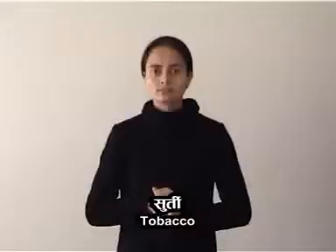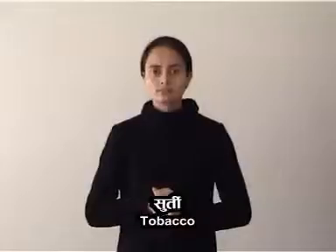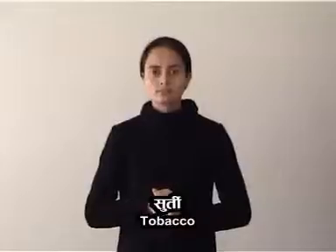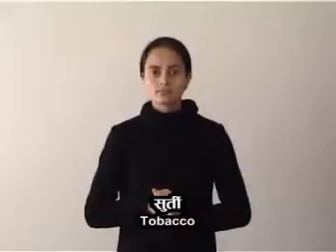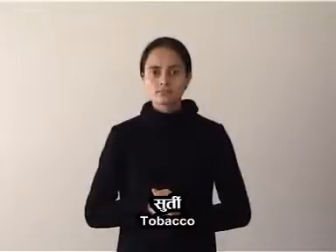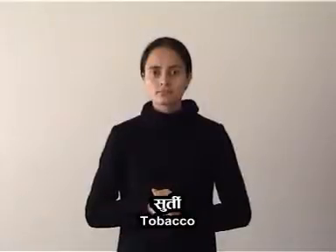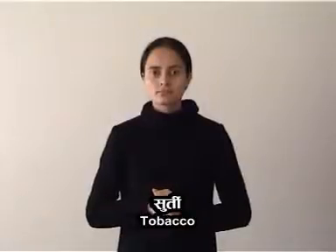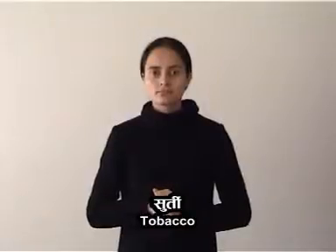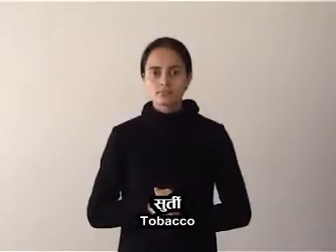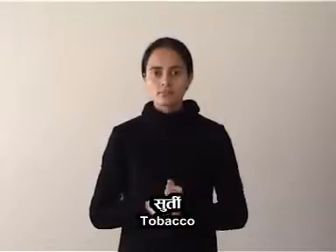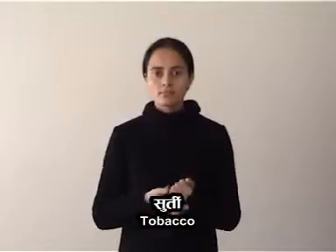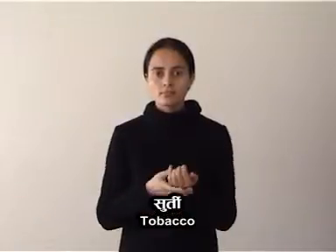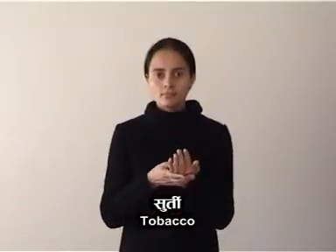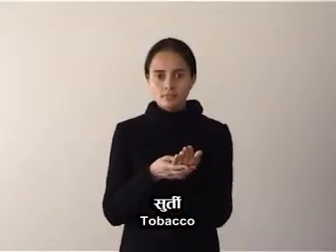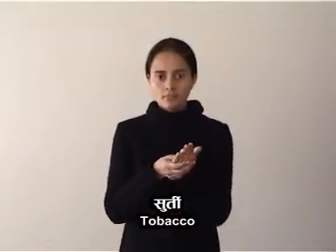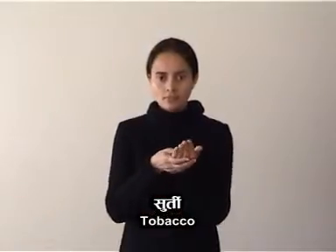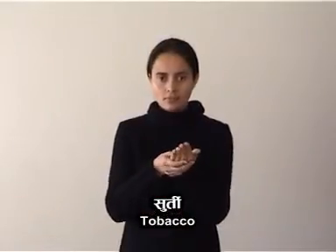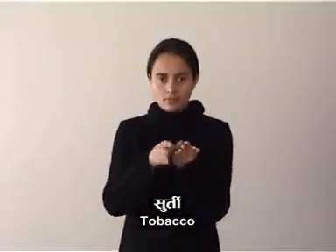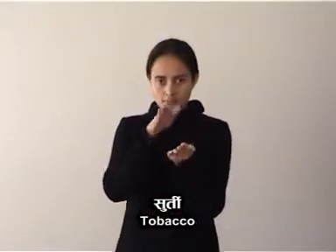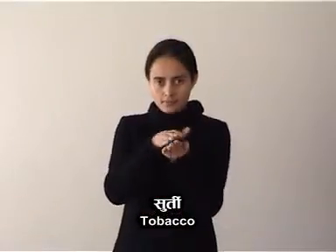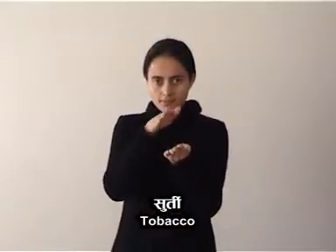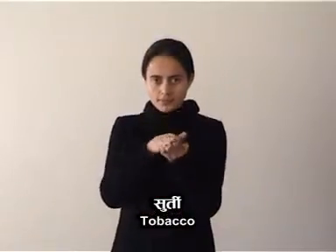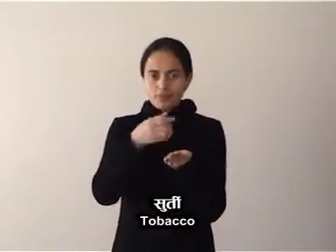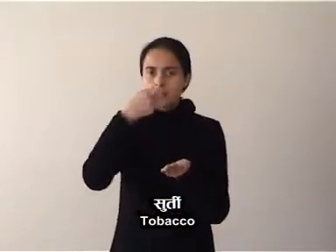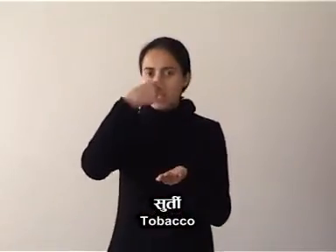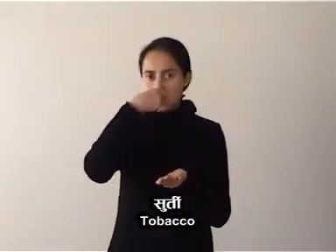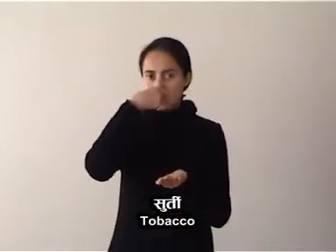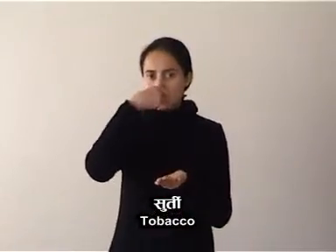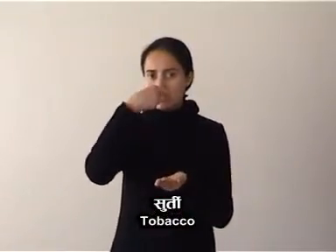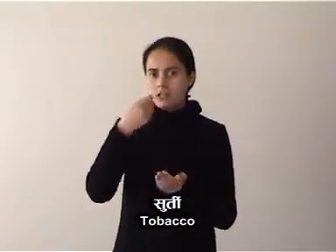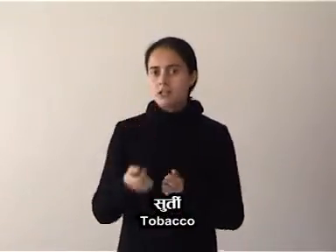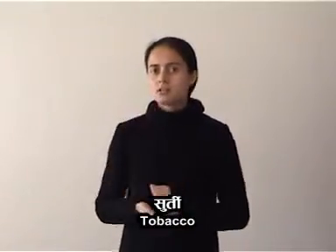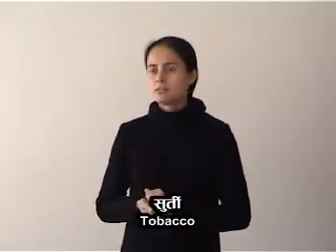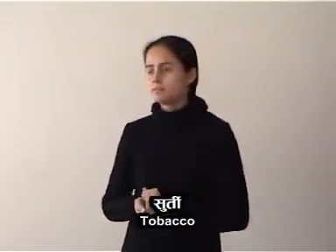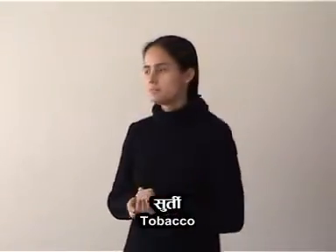tobacco